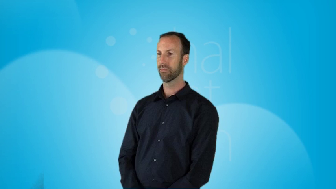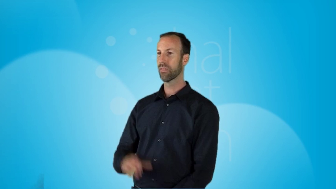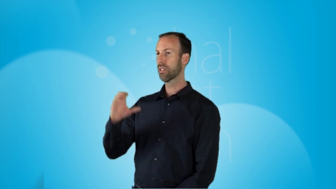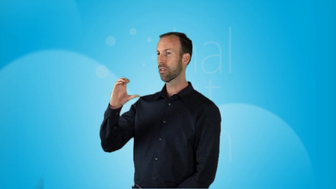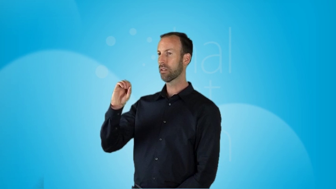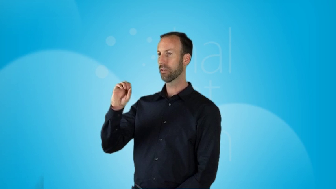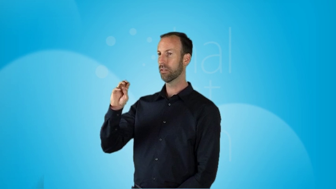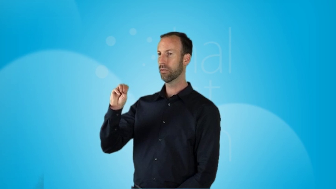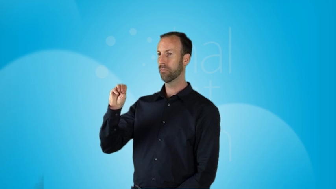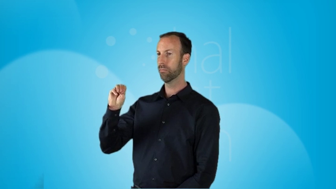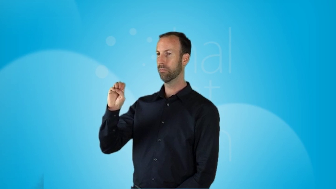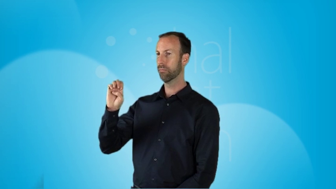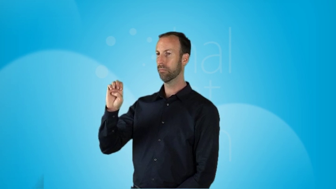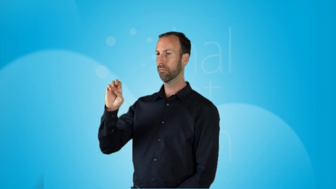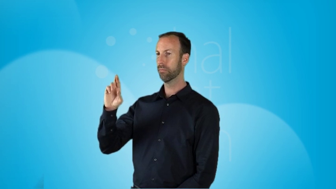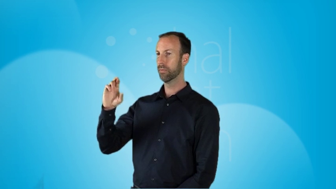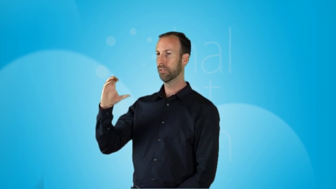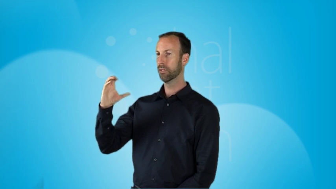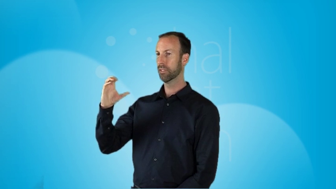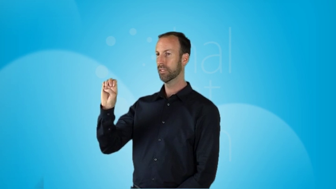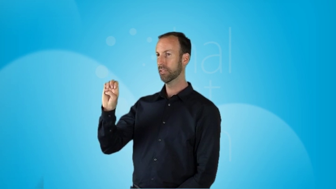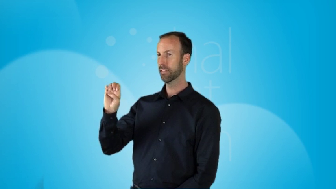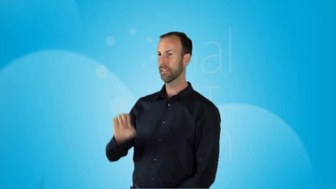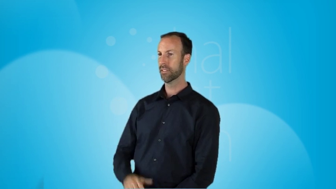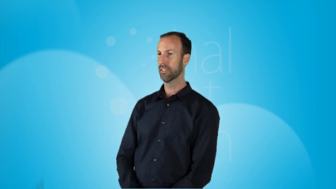commerce